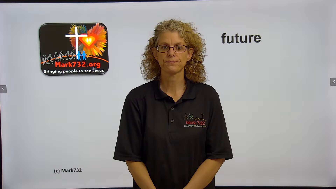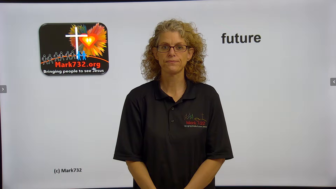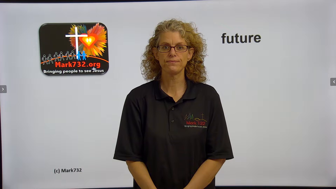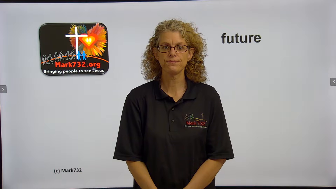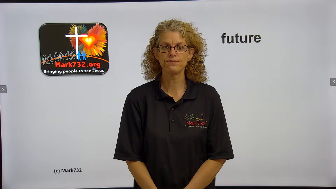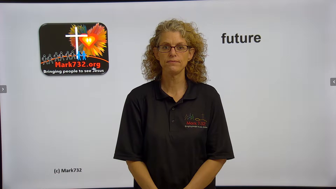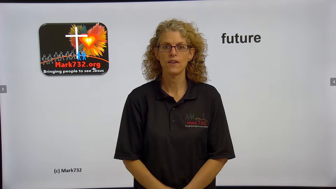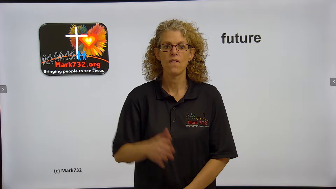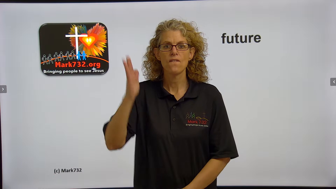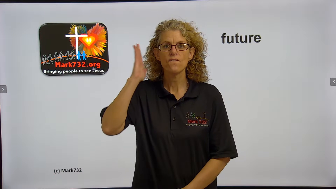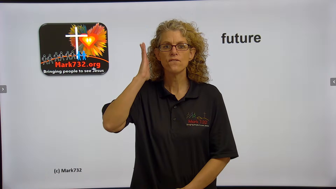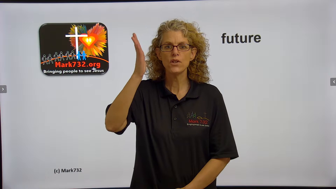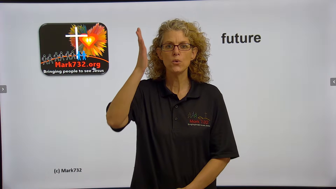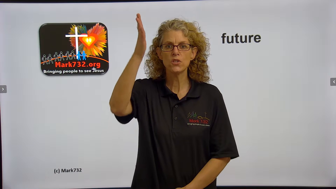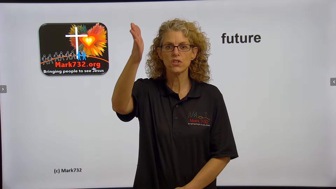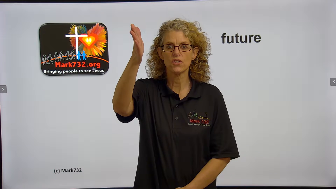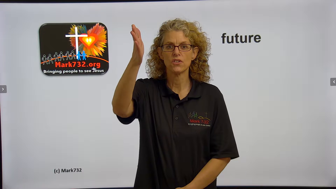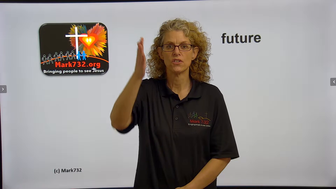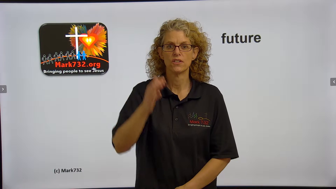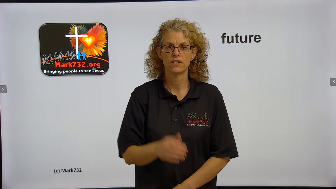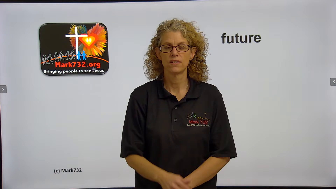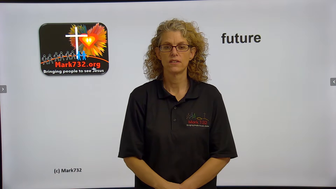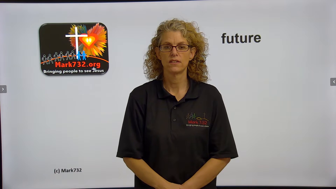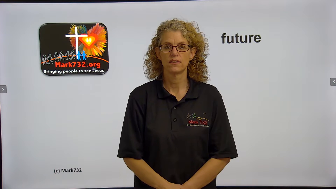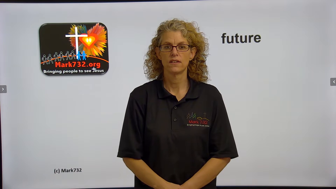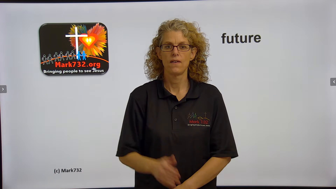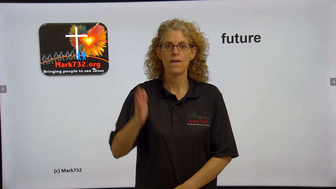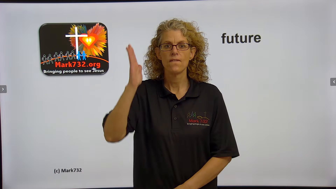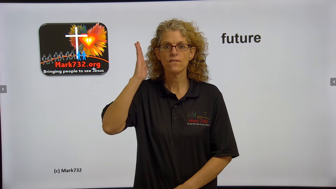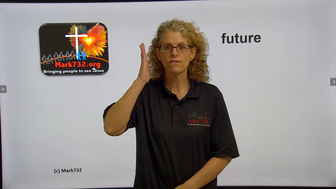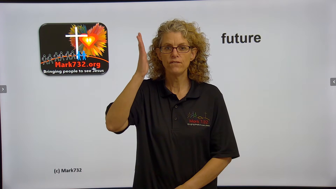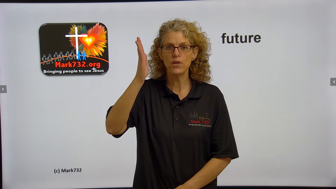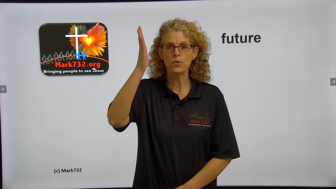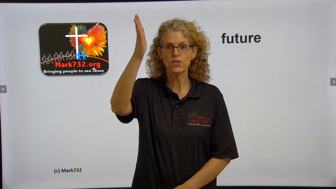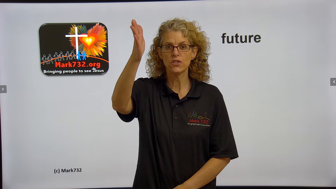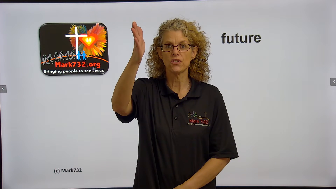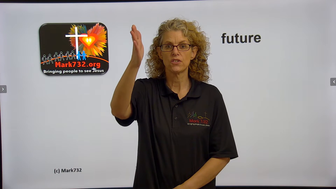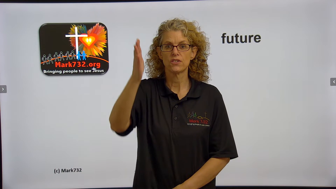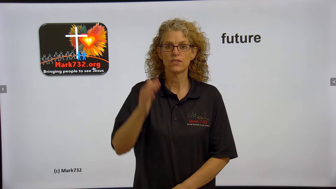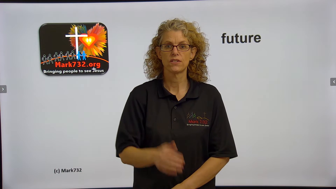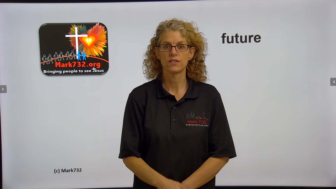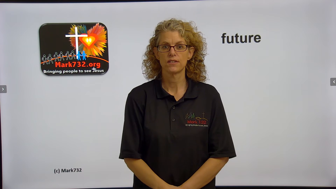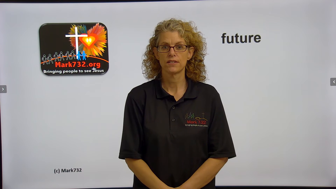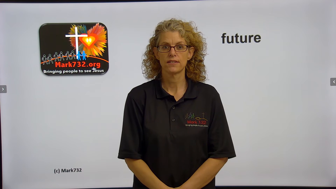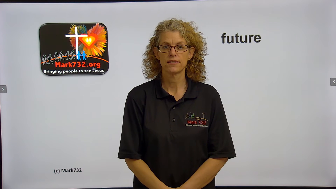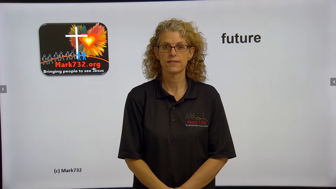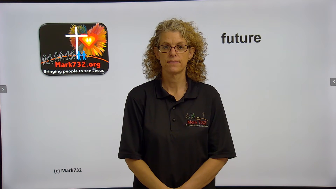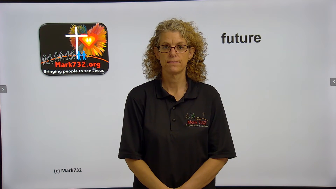future